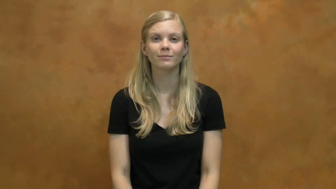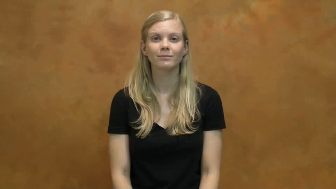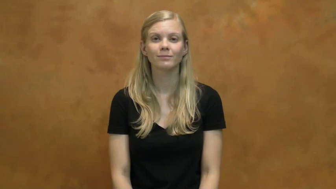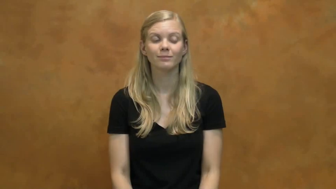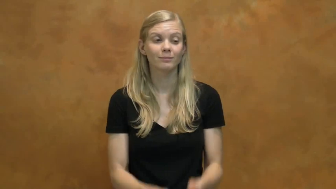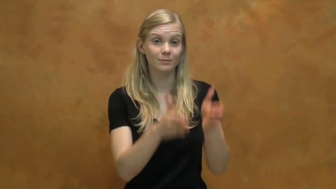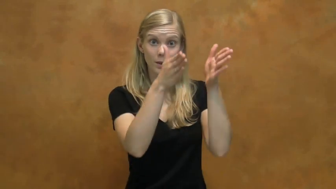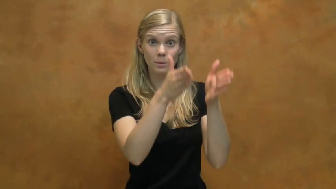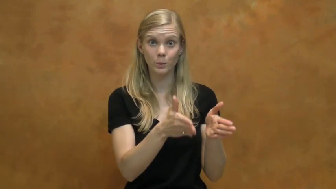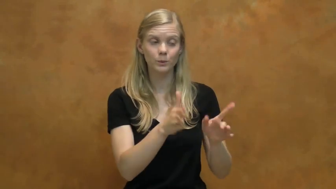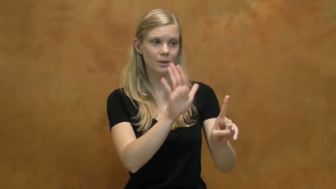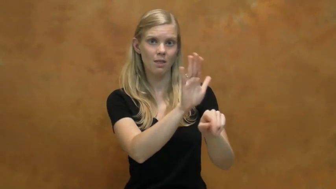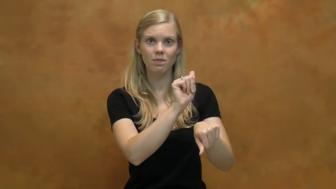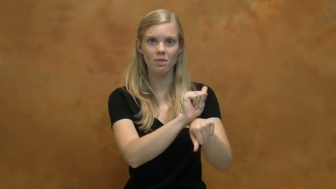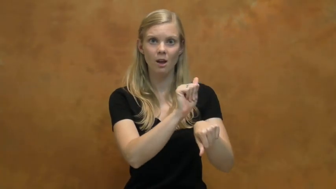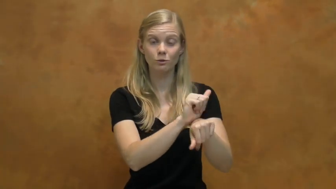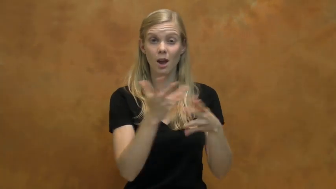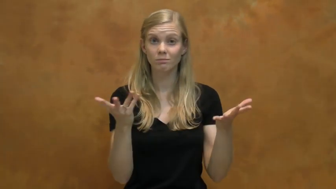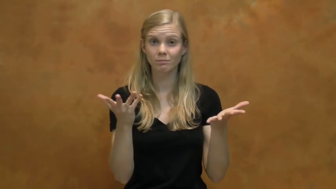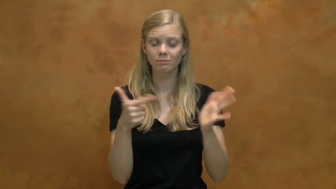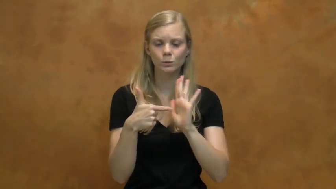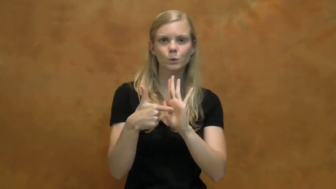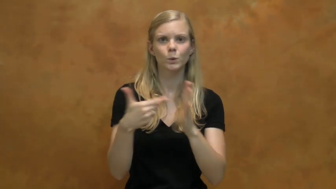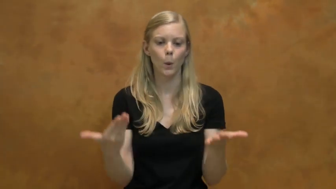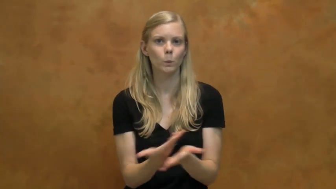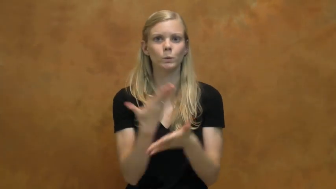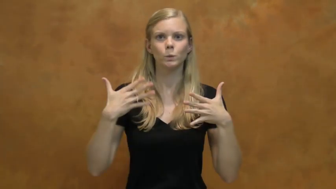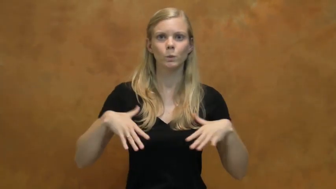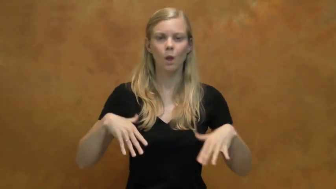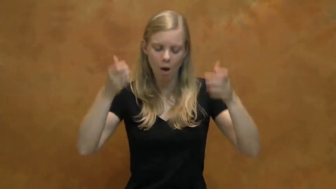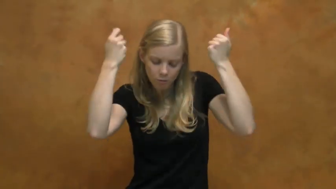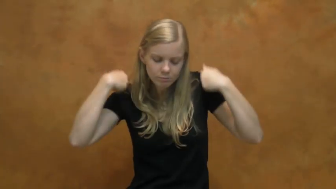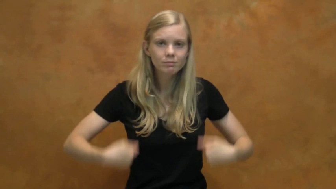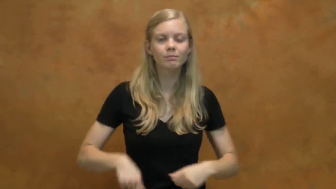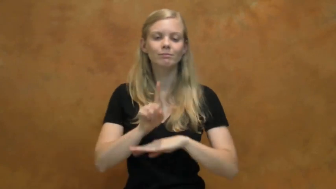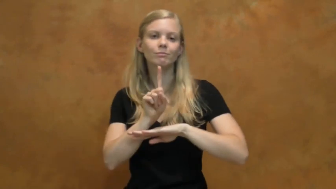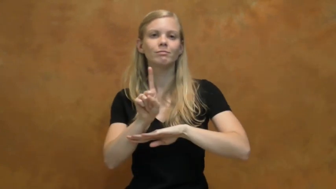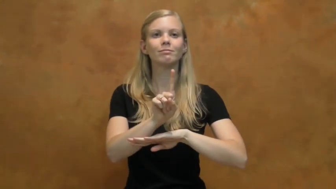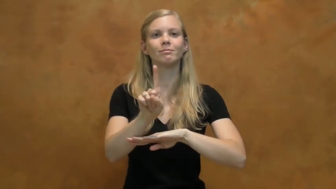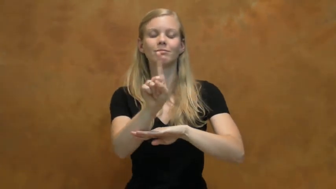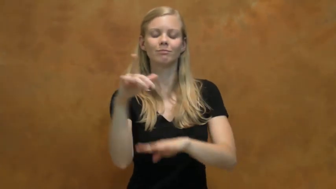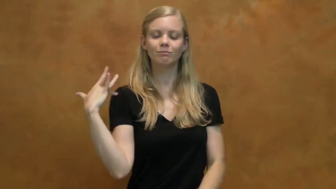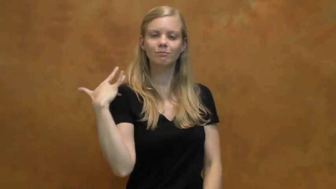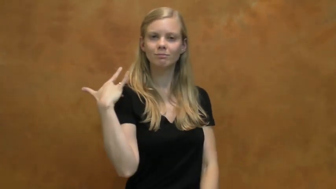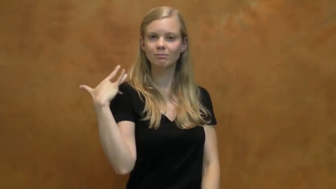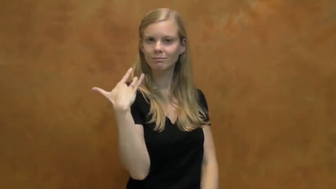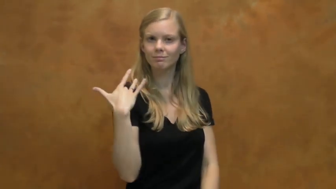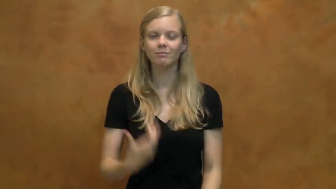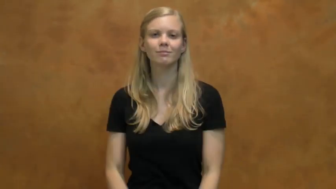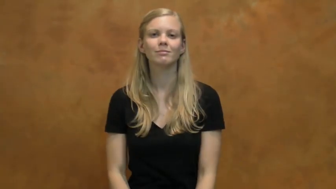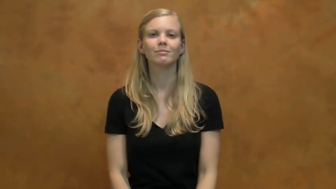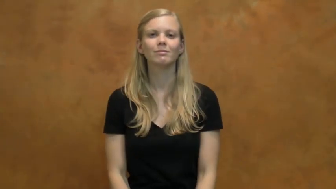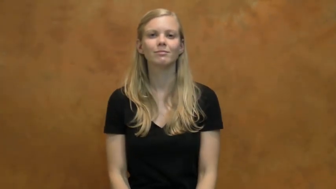fashion model